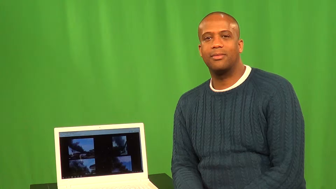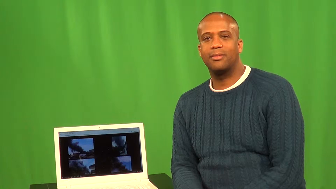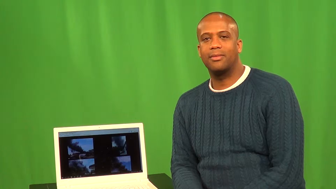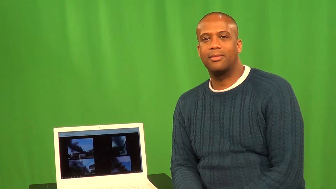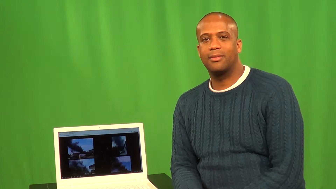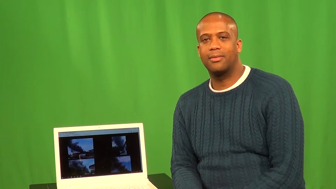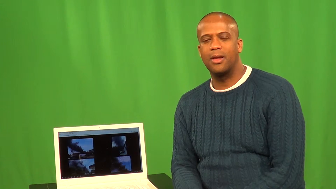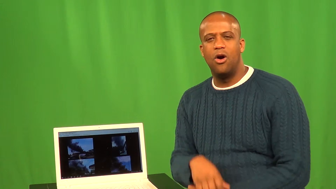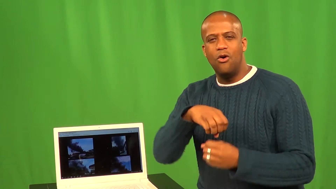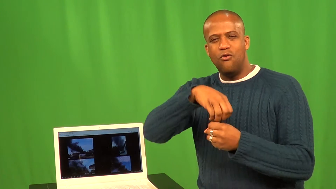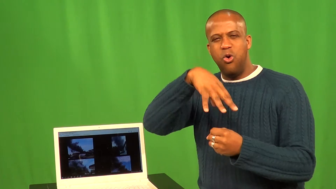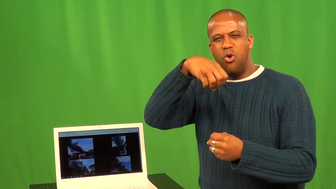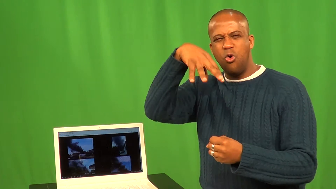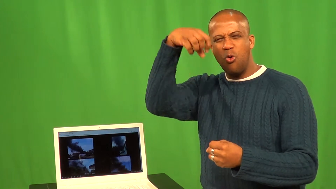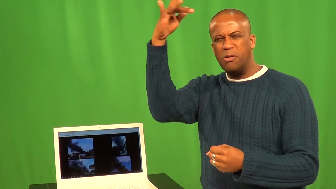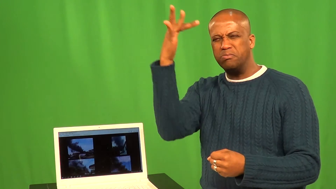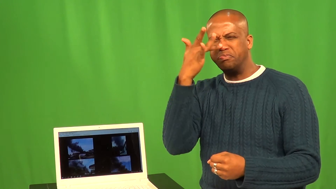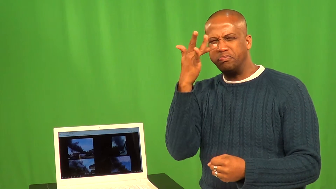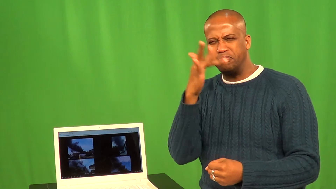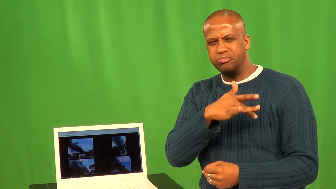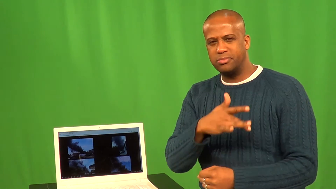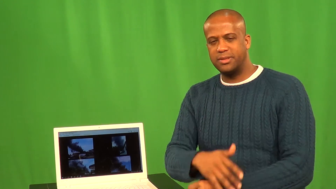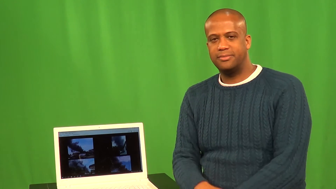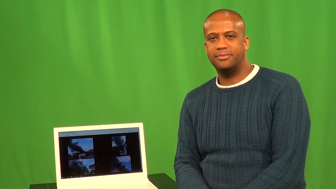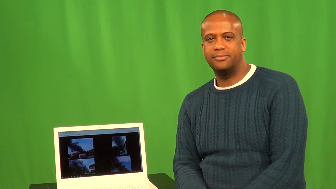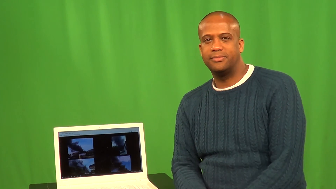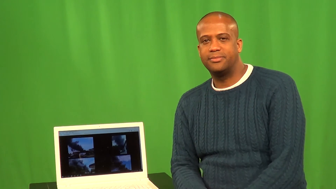smoke